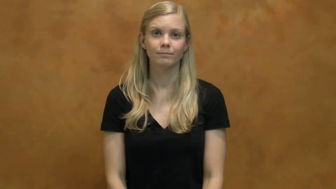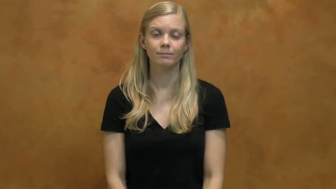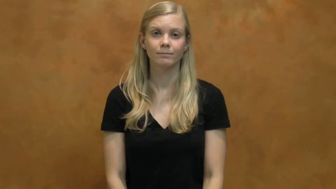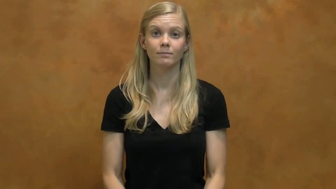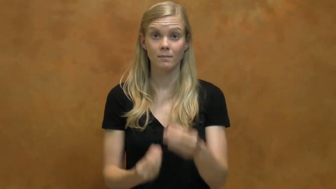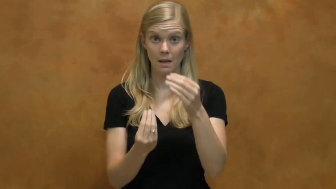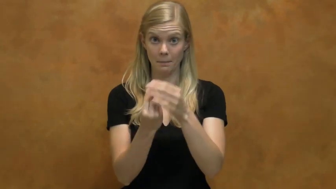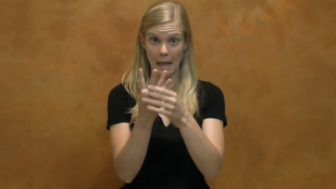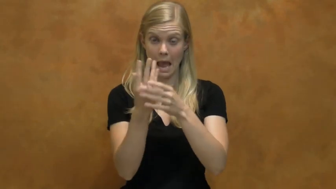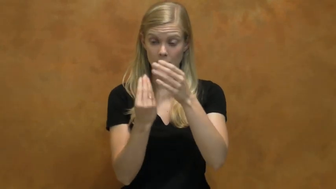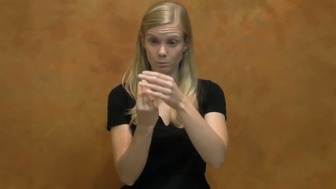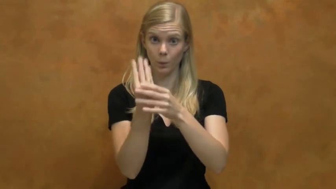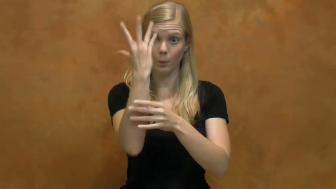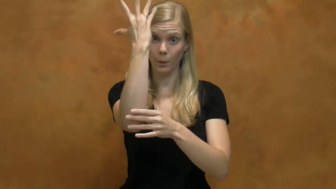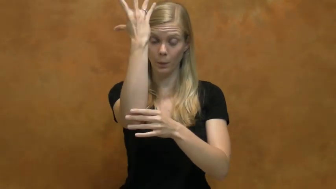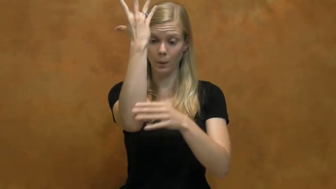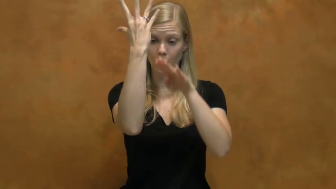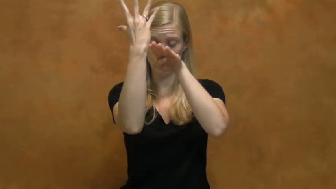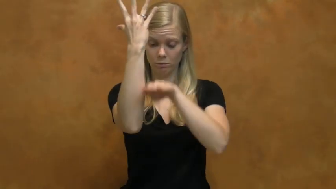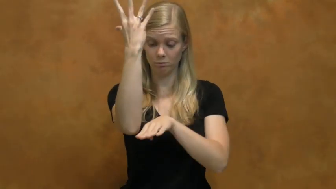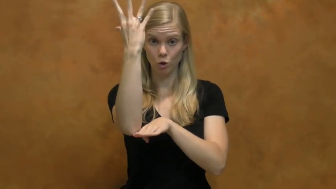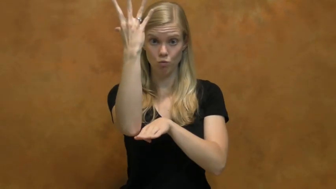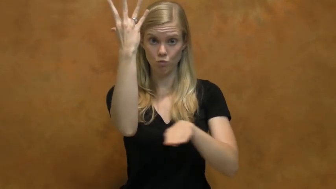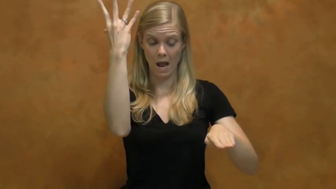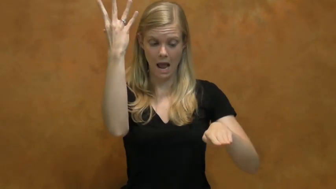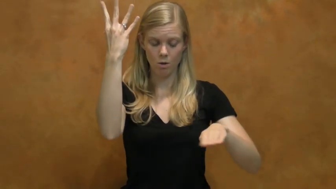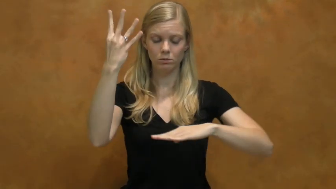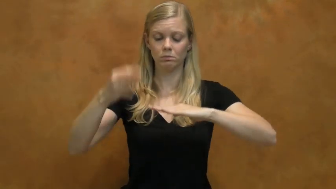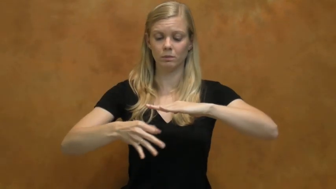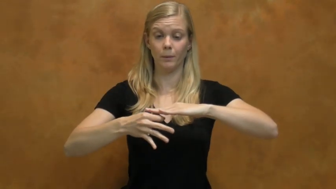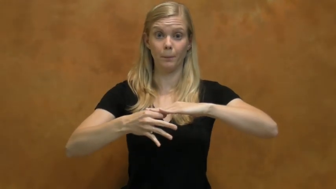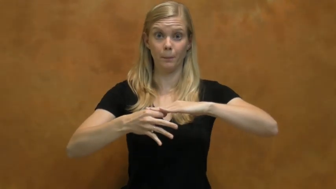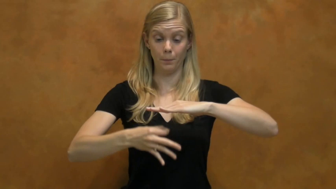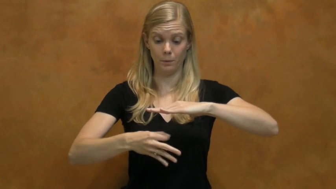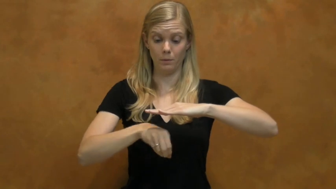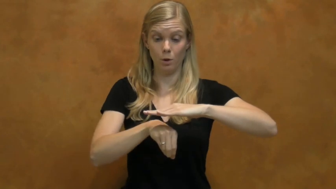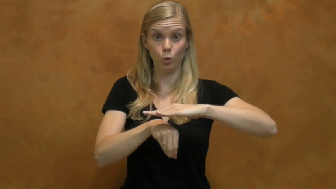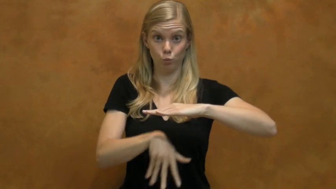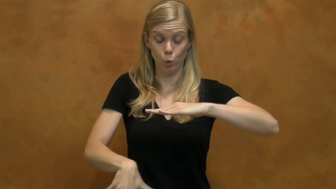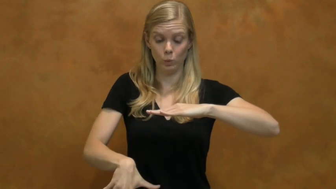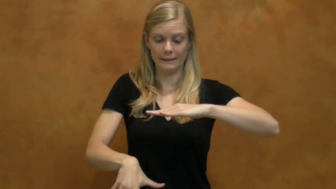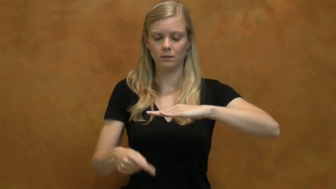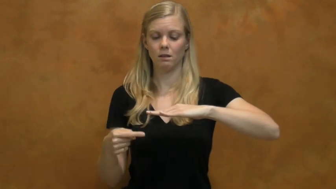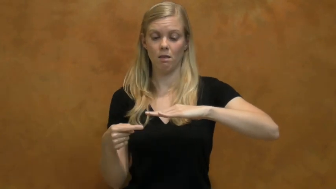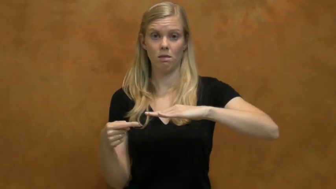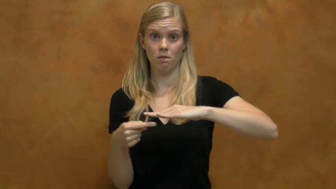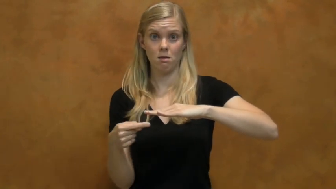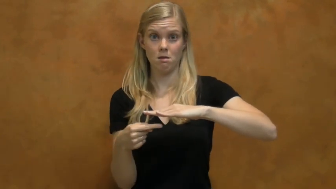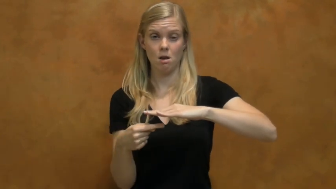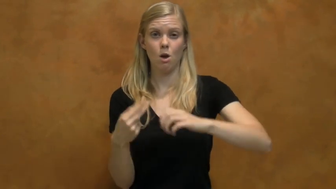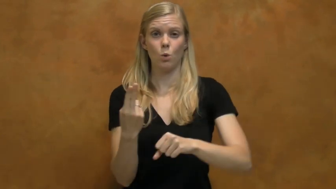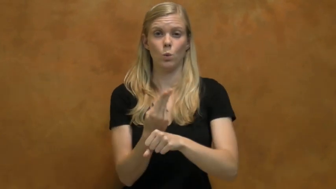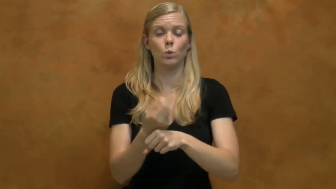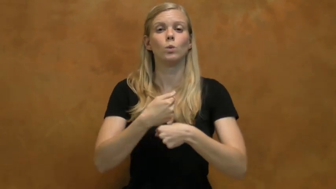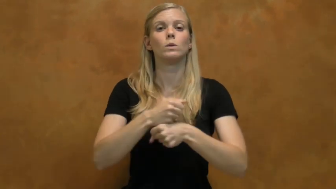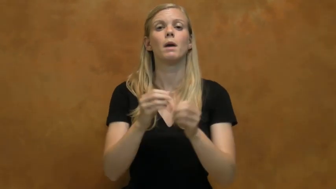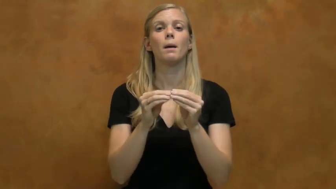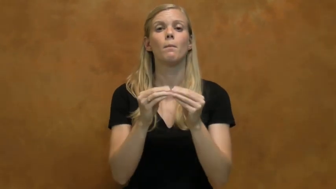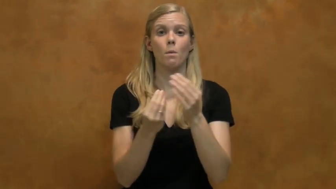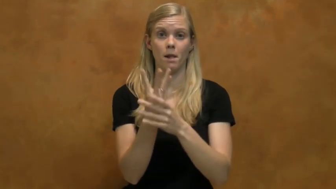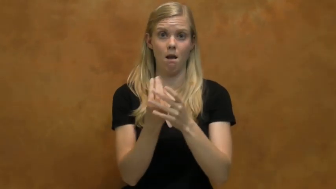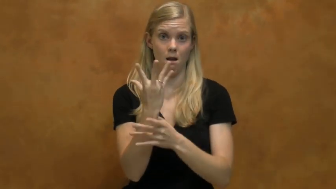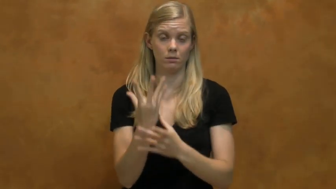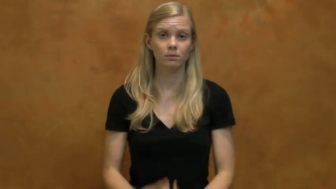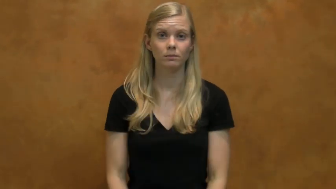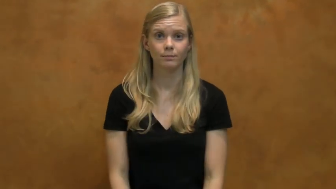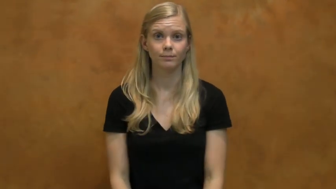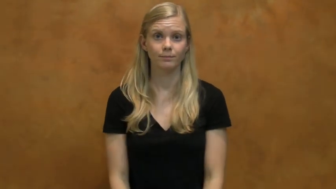rhizome